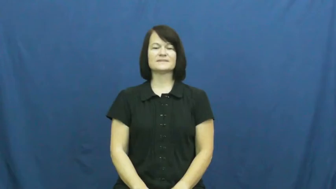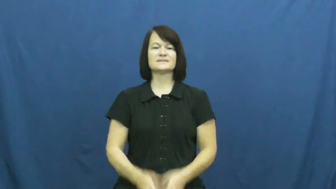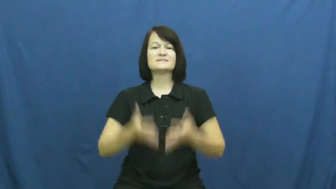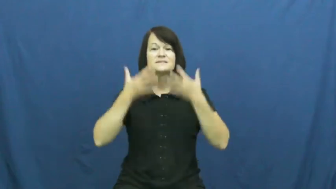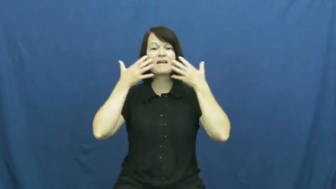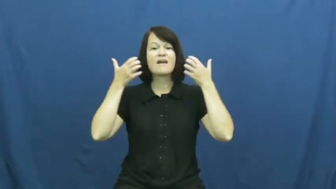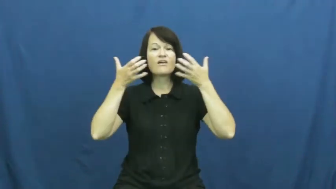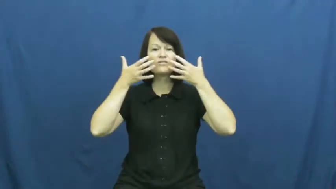panther